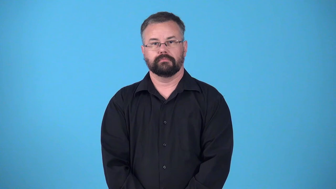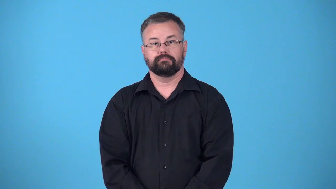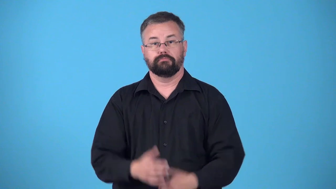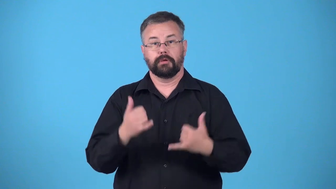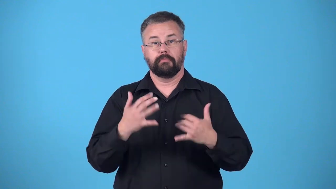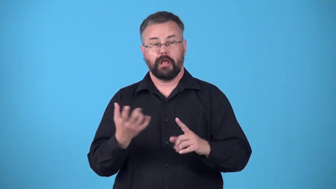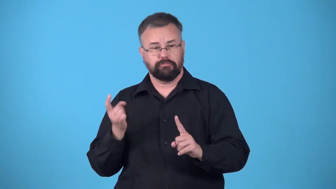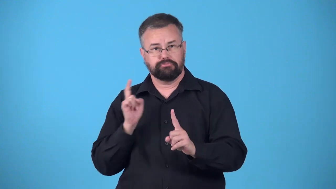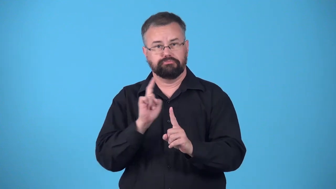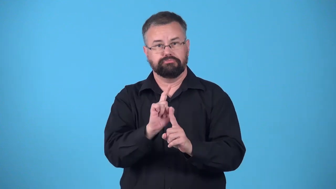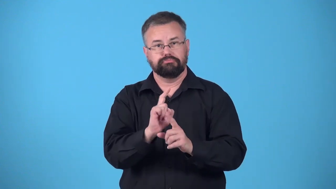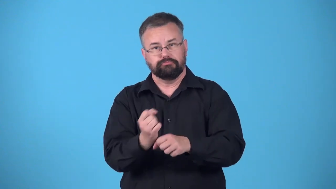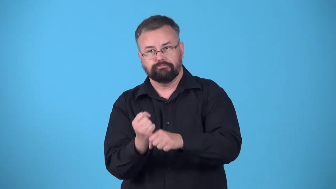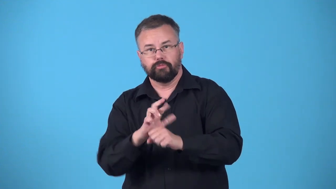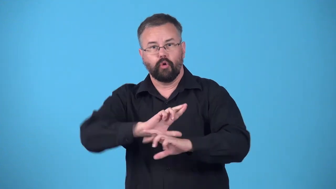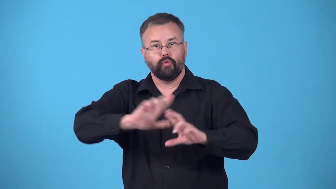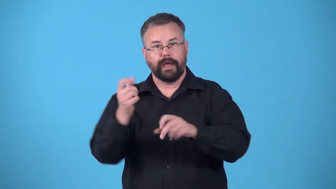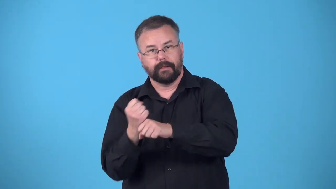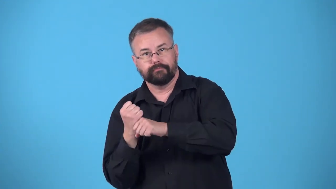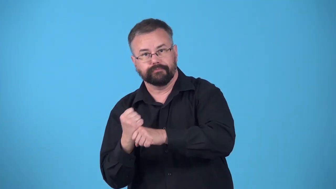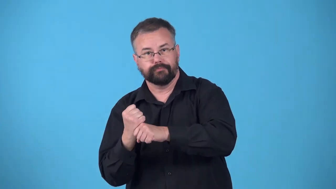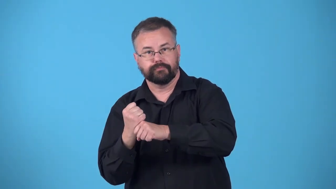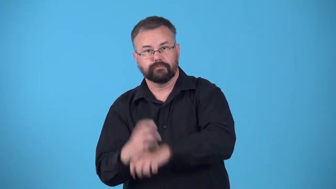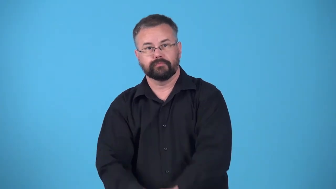batter up-baseball